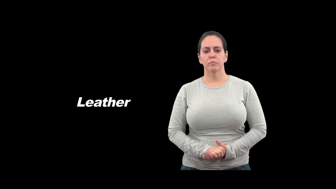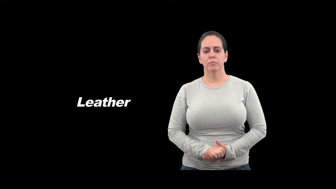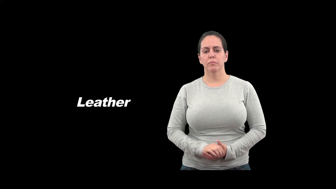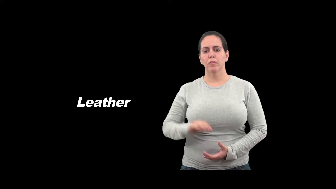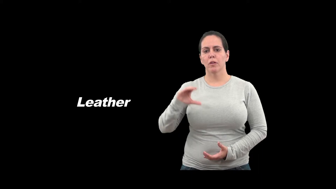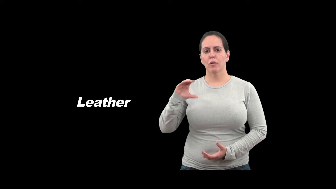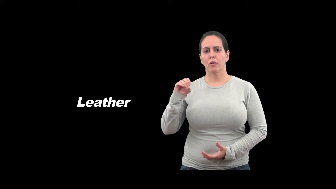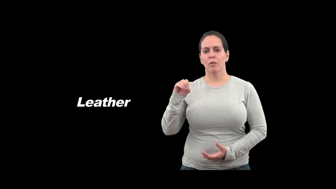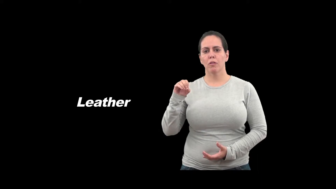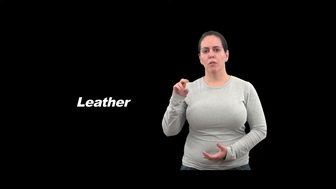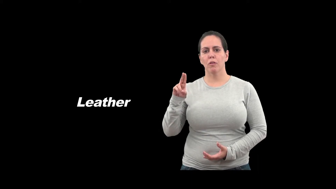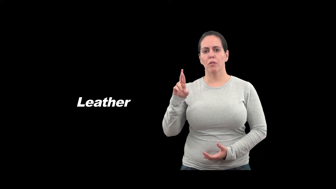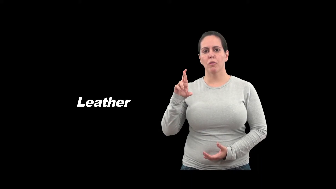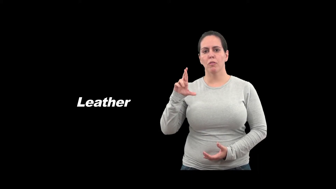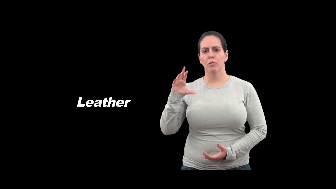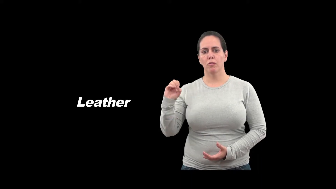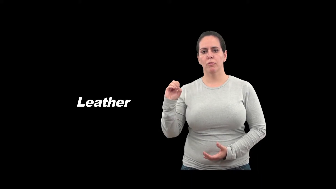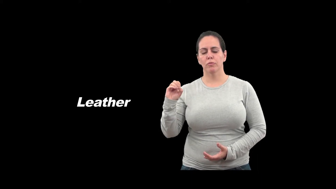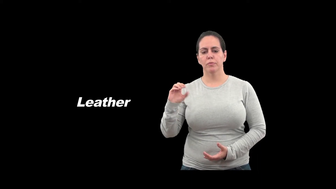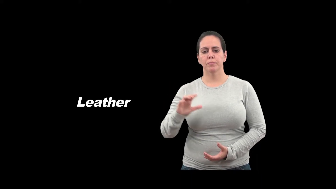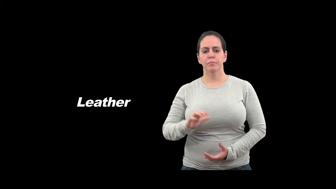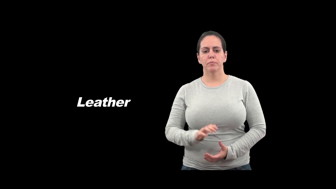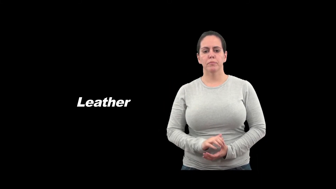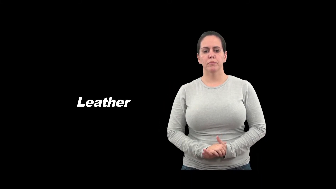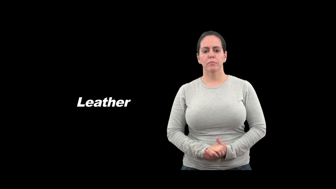Leather